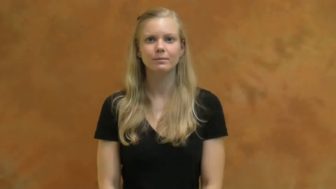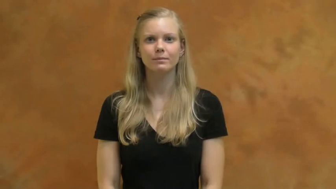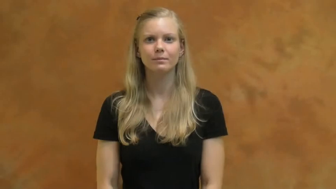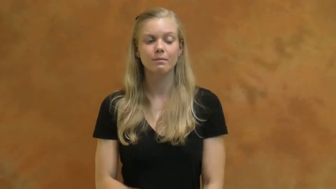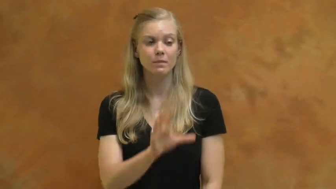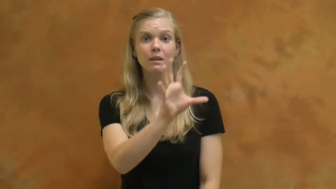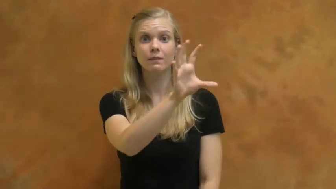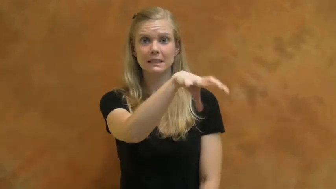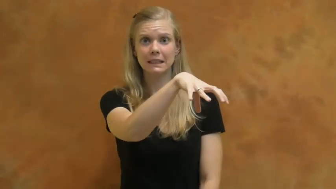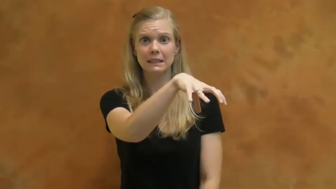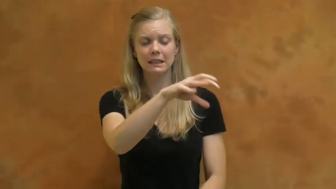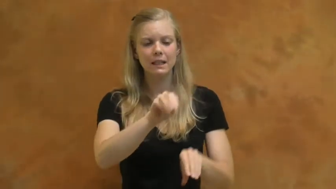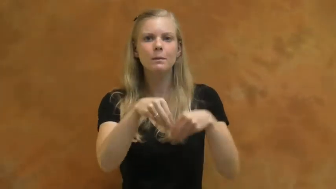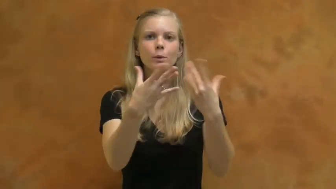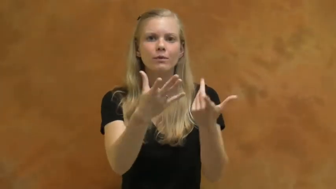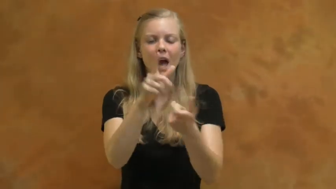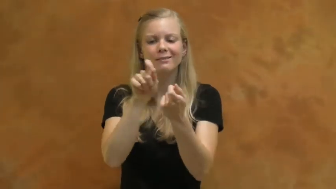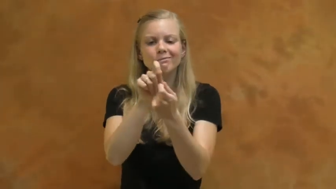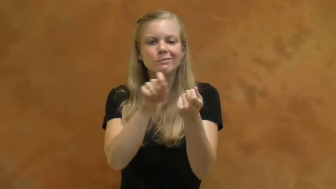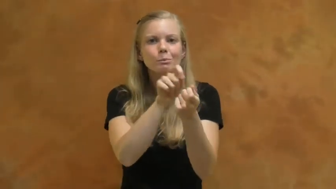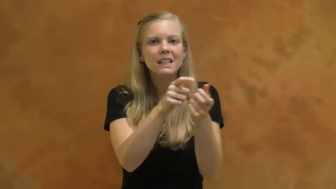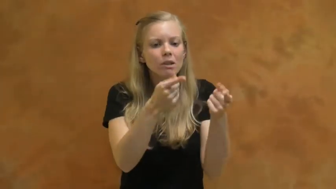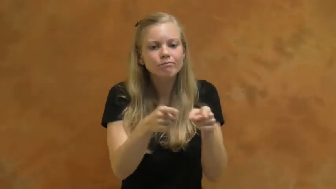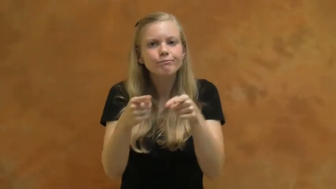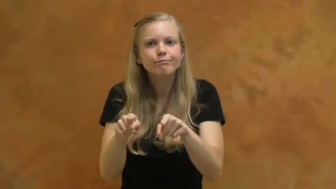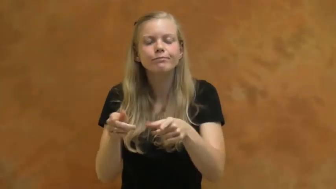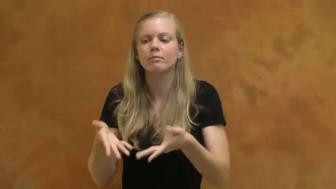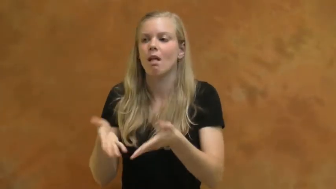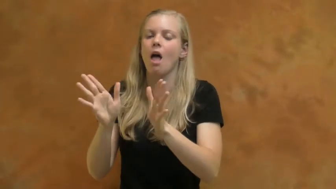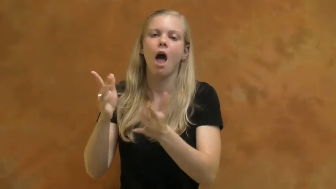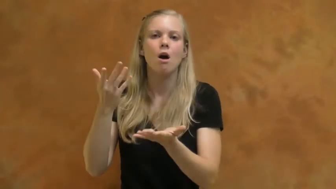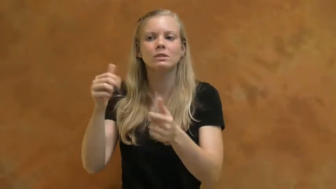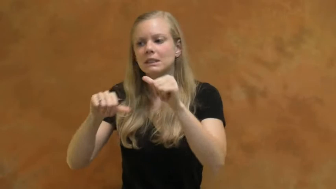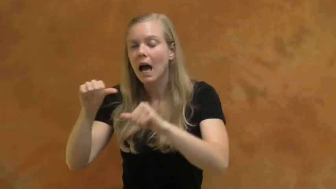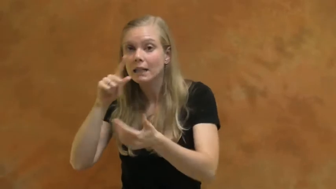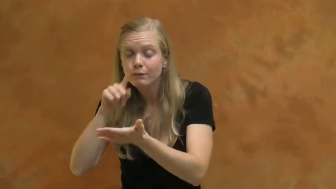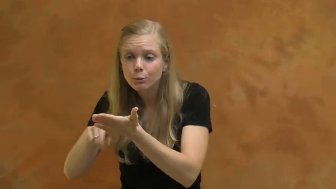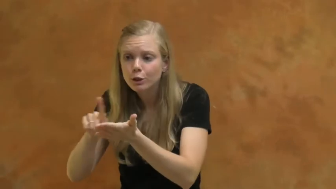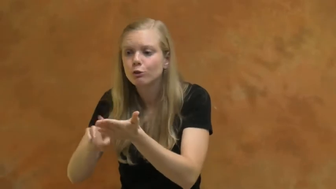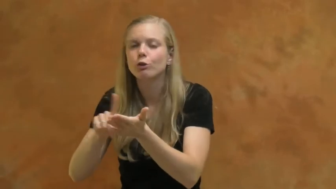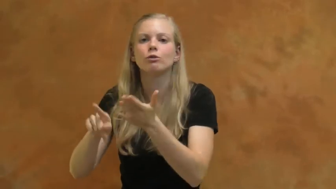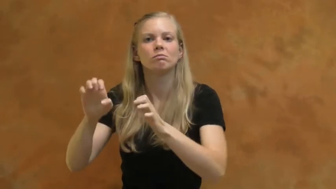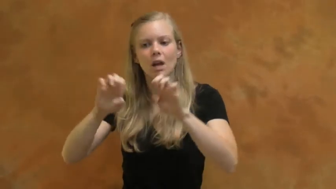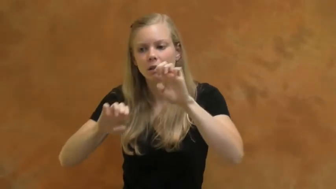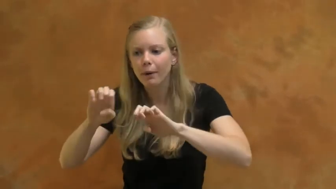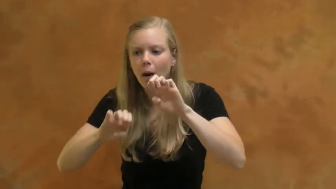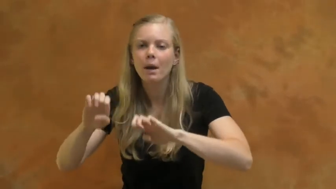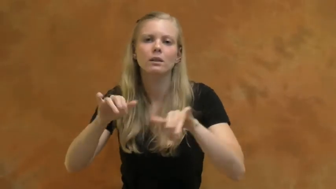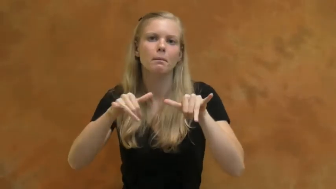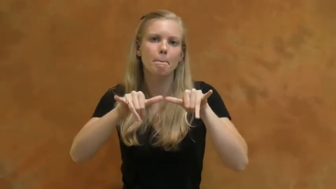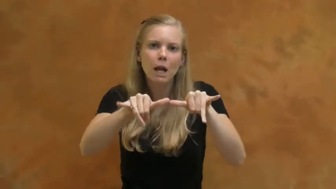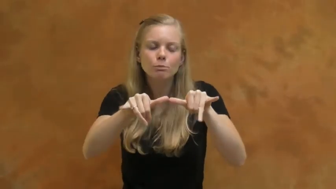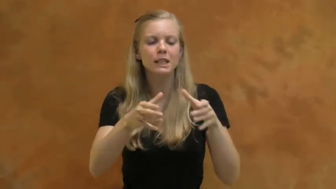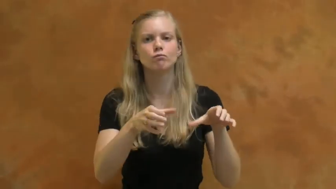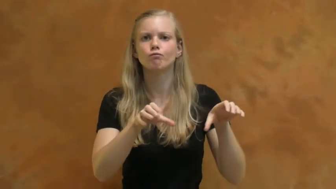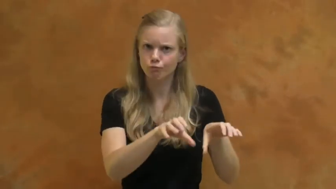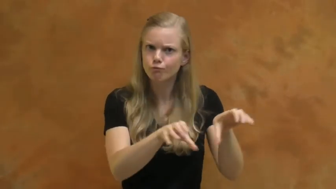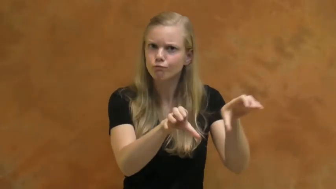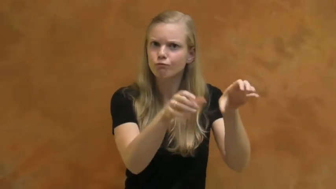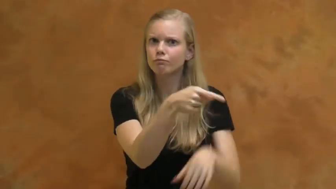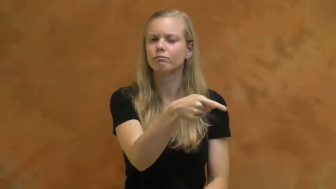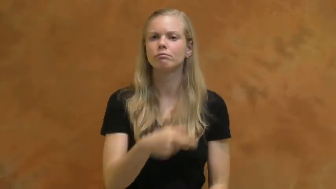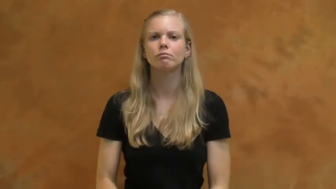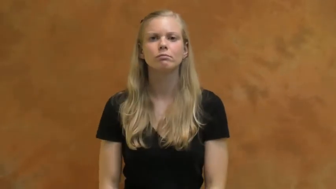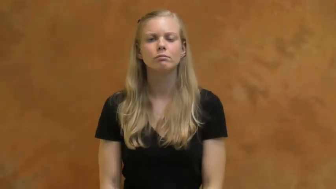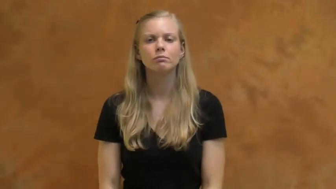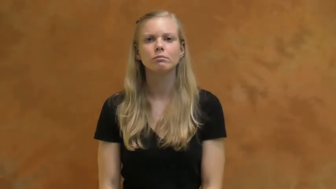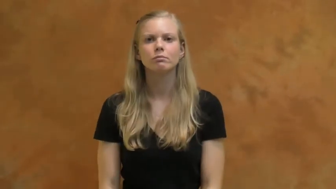laboratory